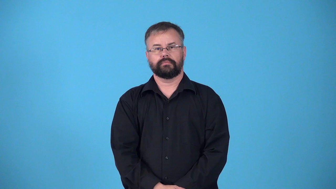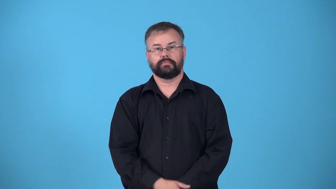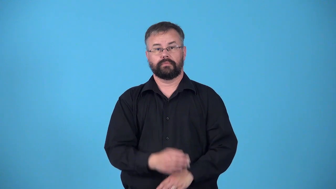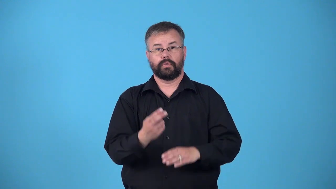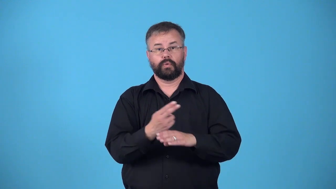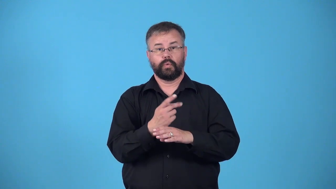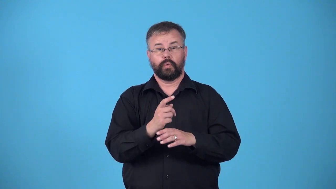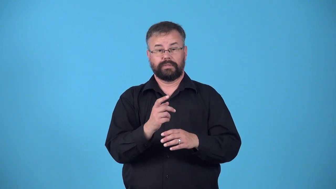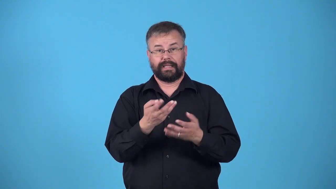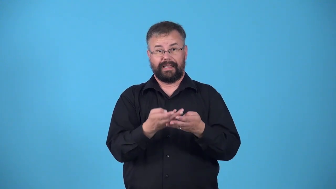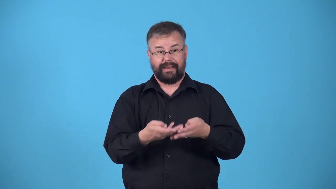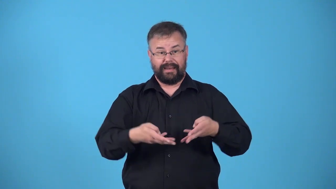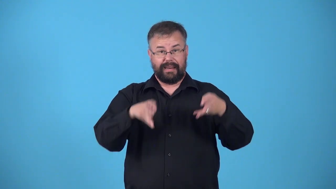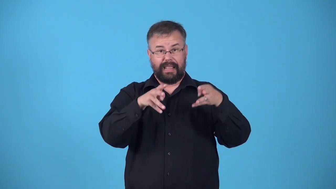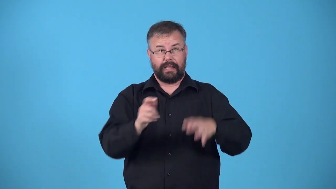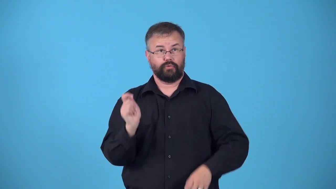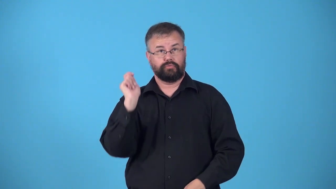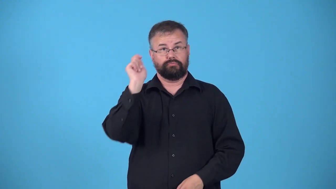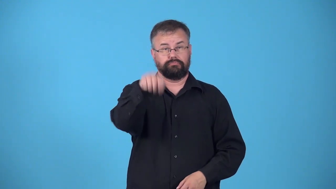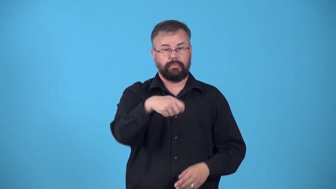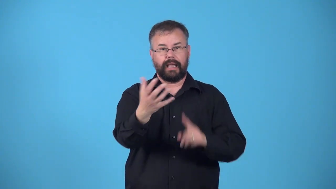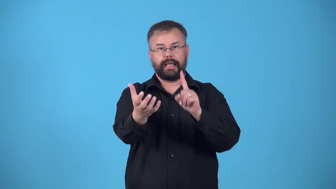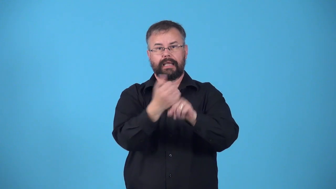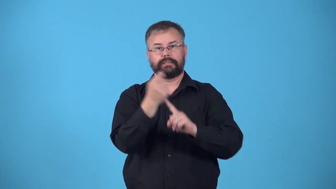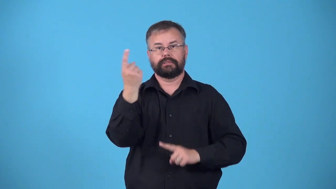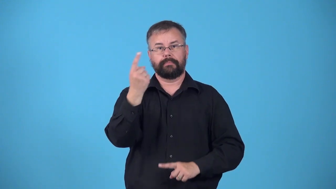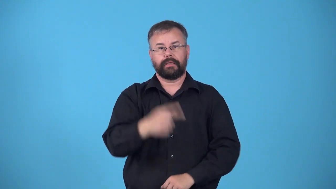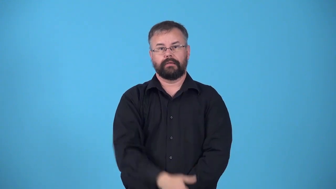net